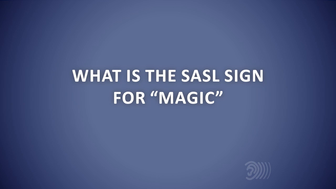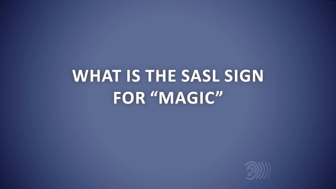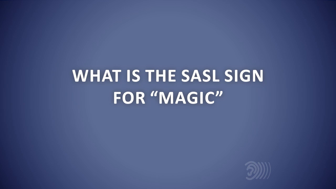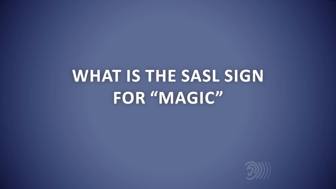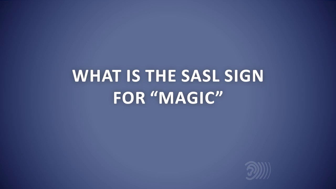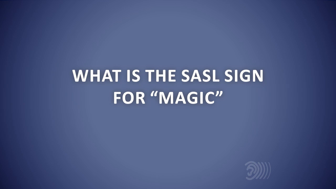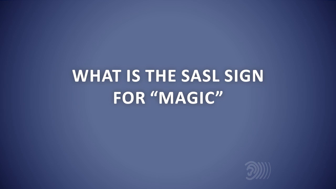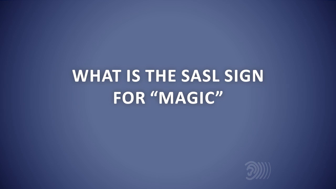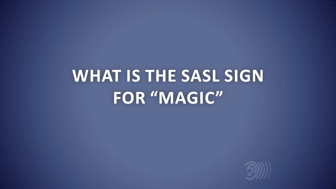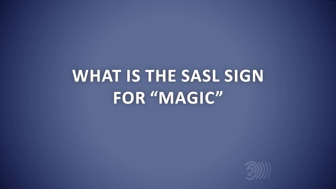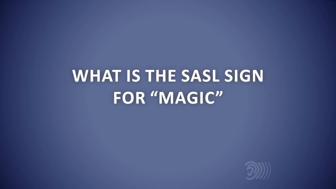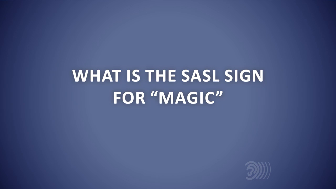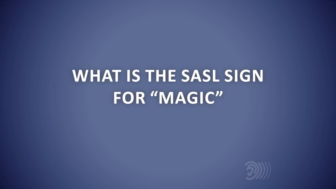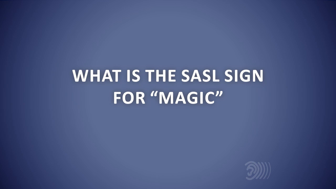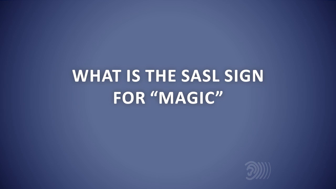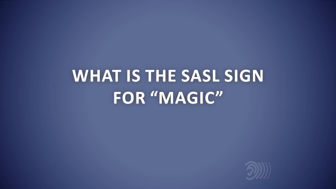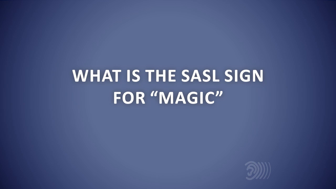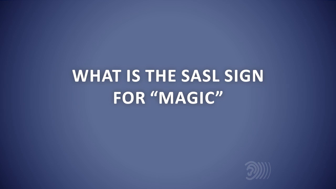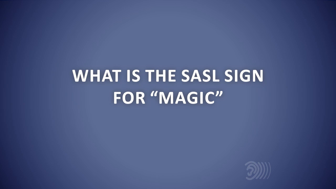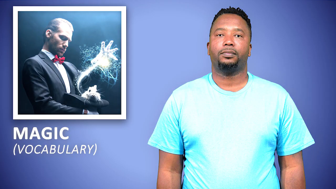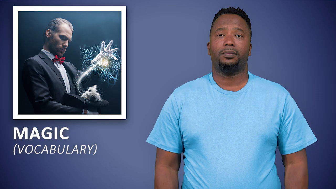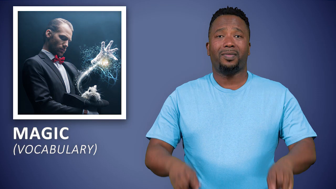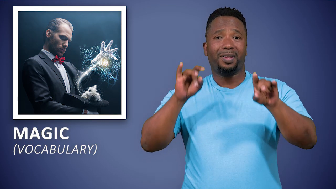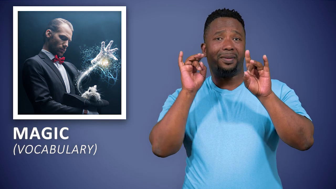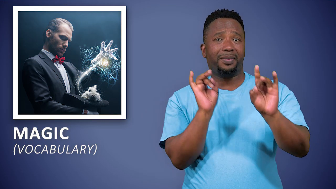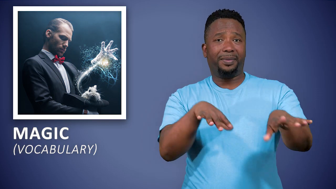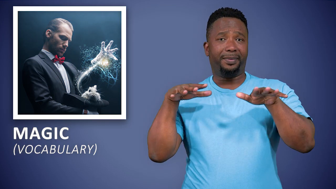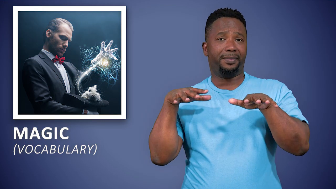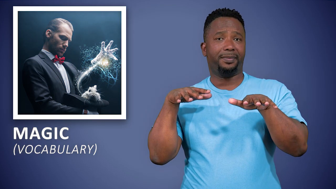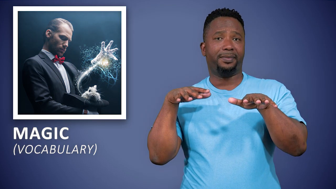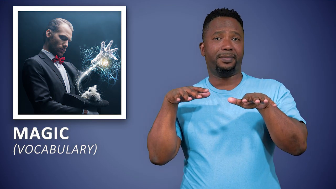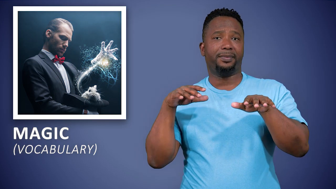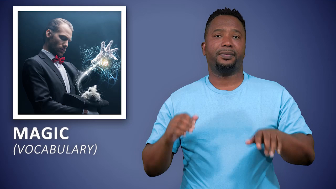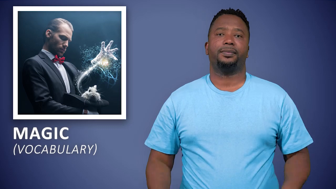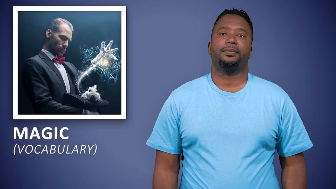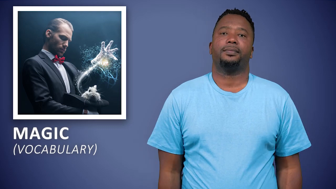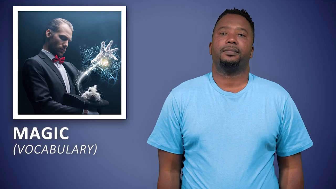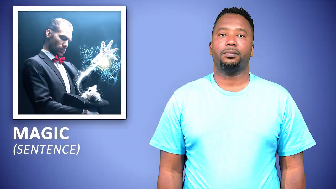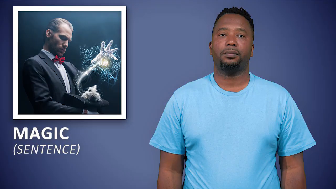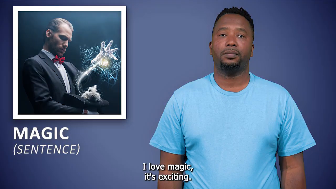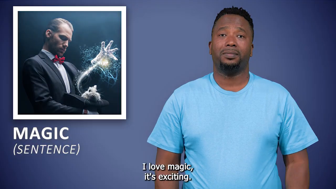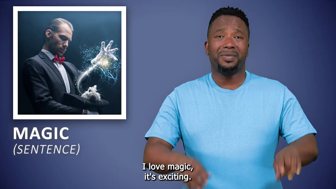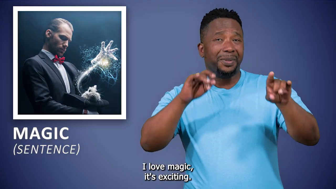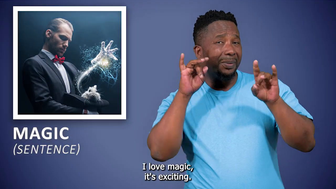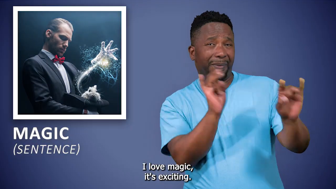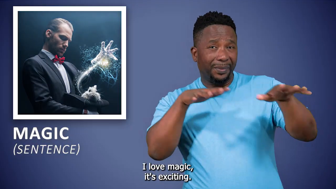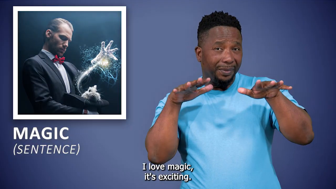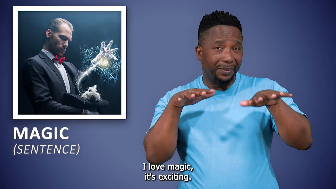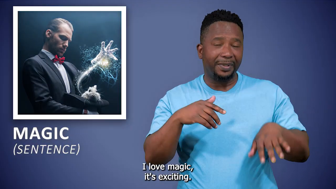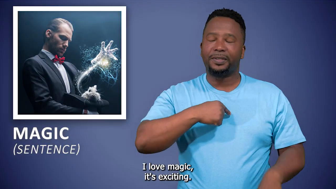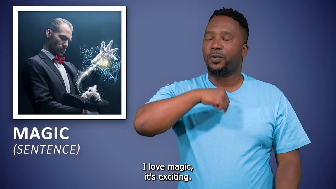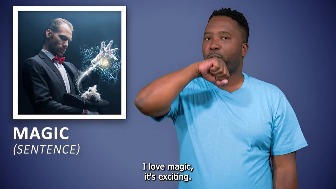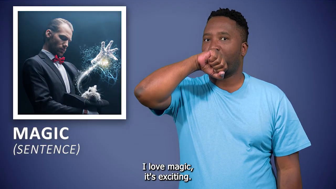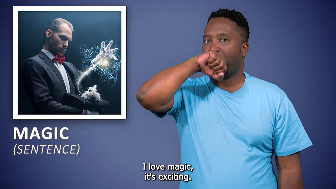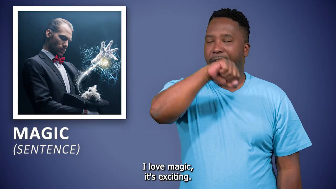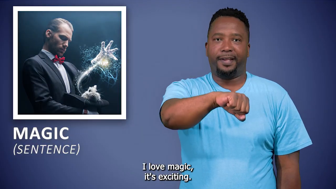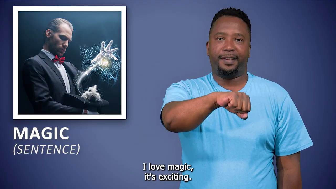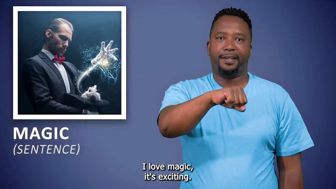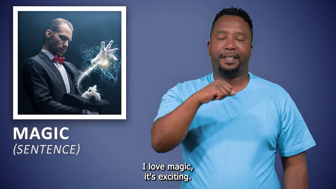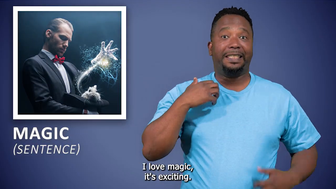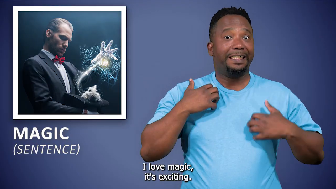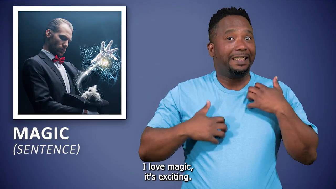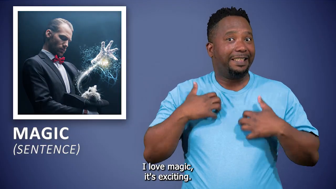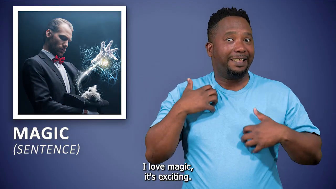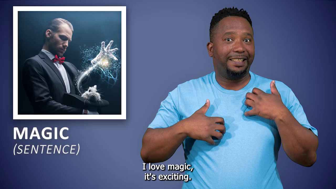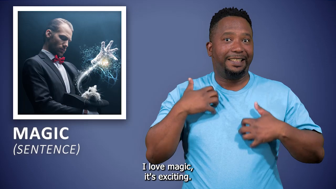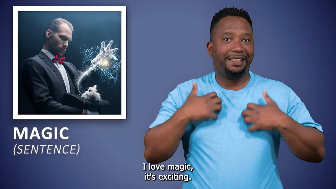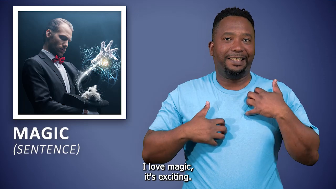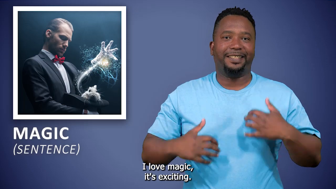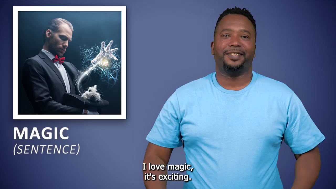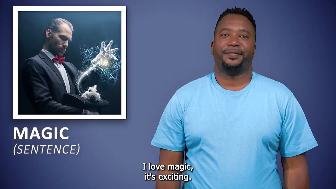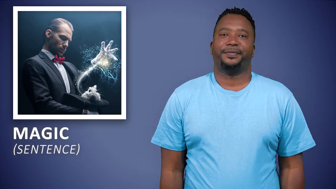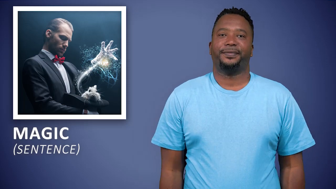Magic